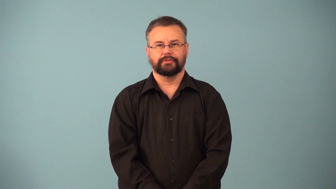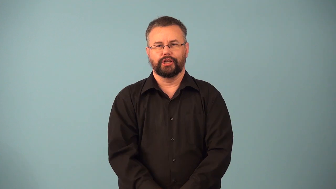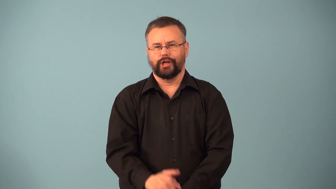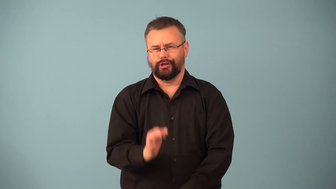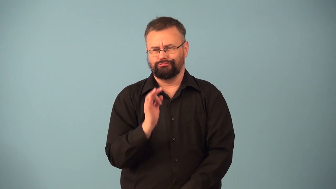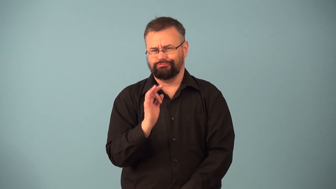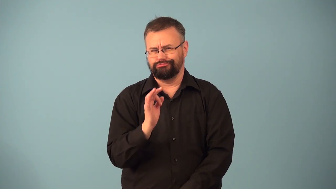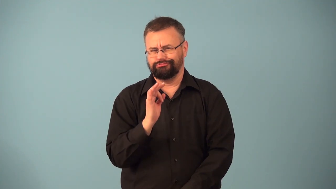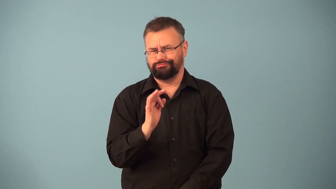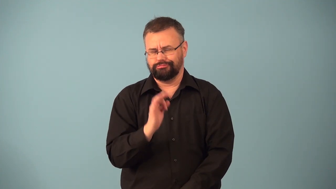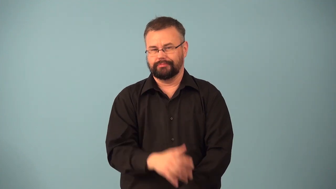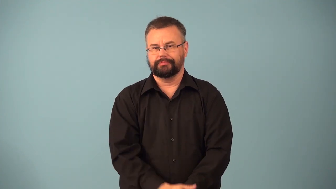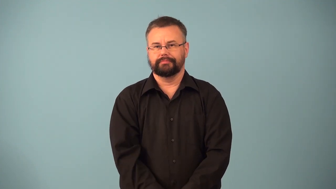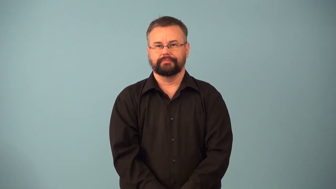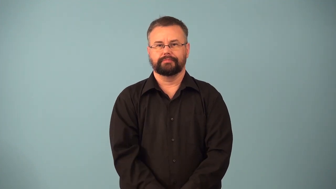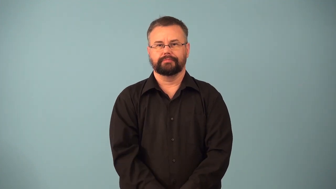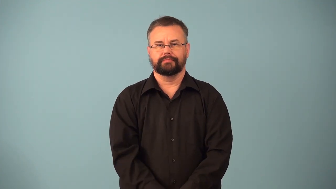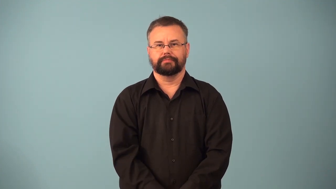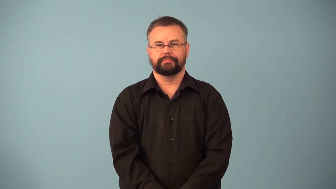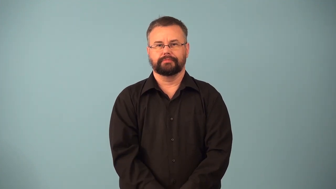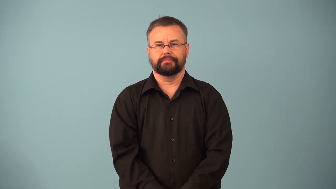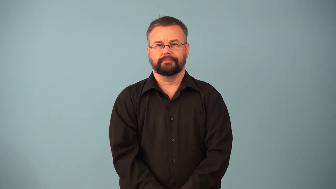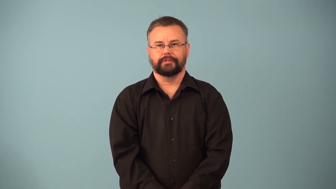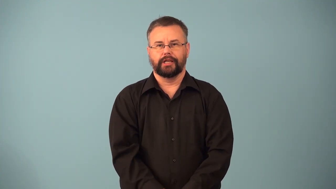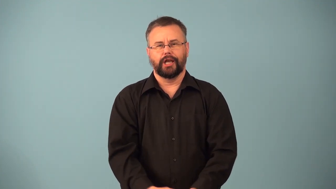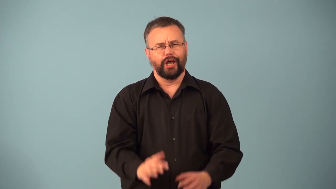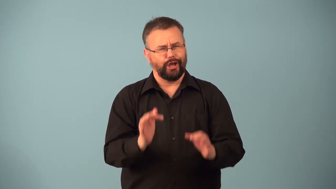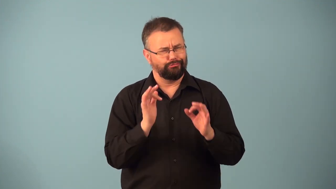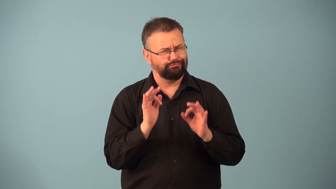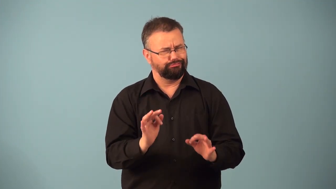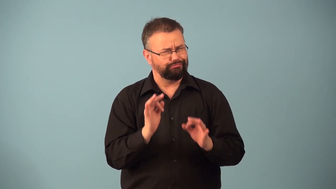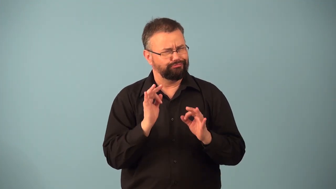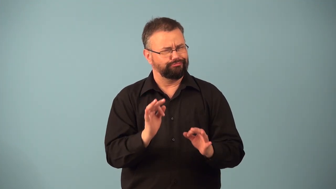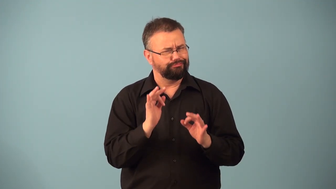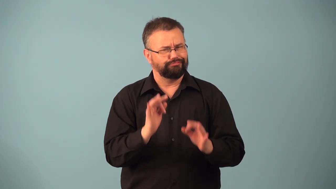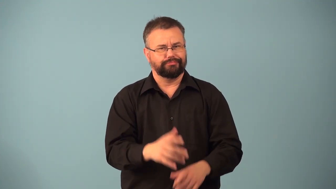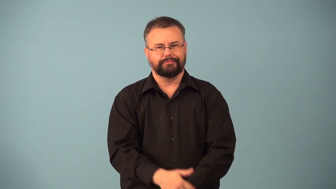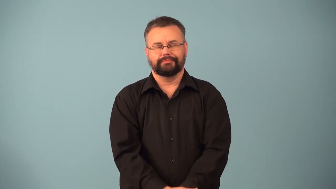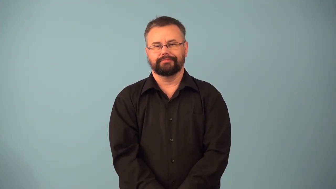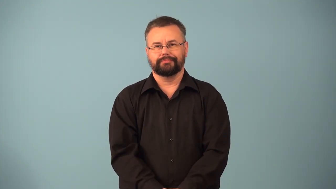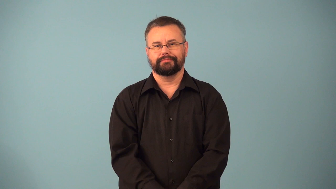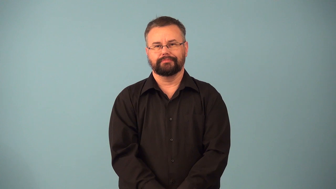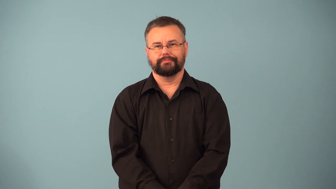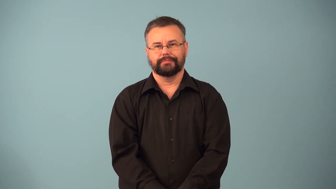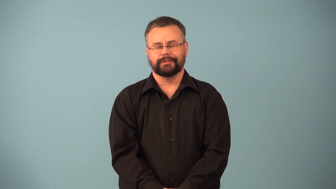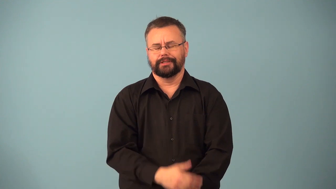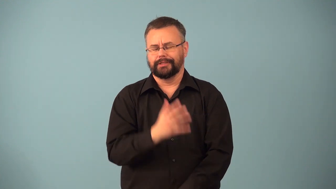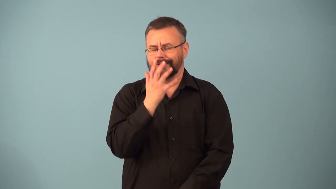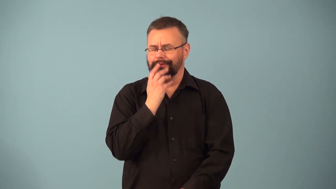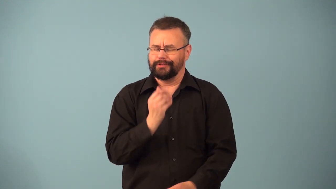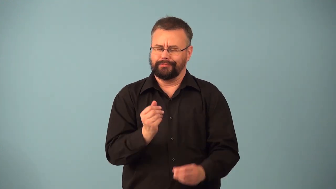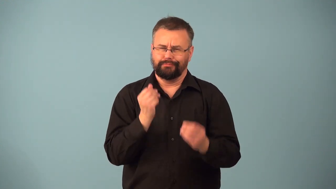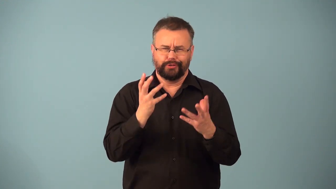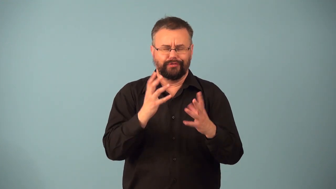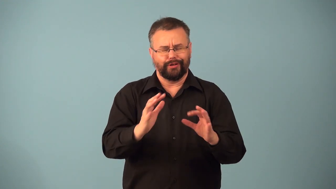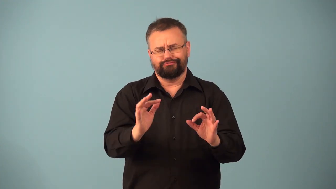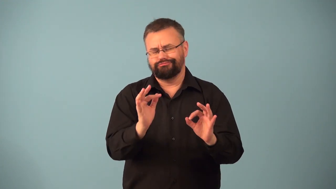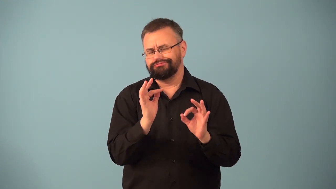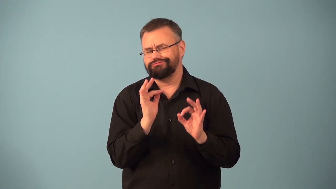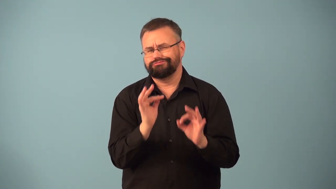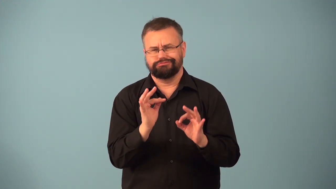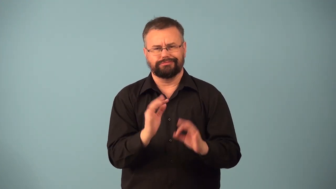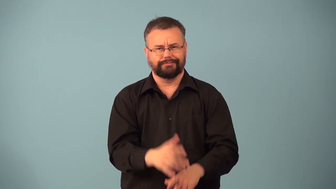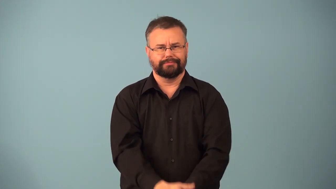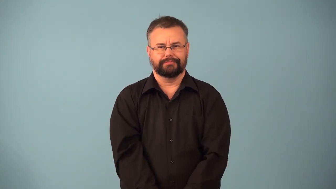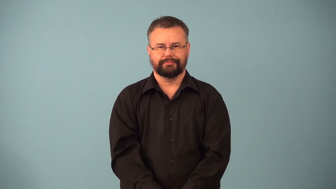ducky, duckier, duckiest